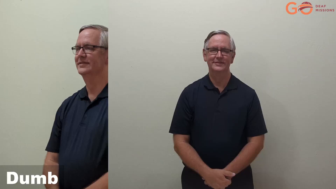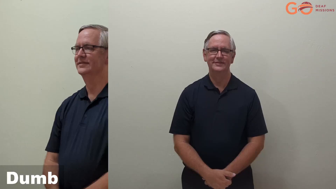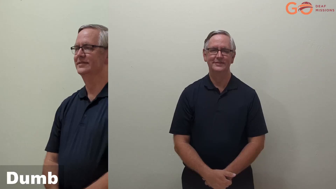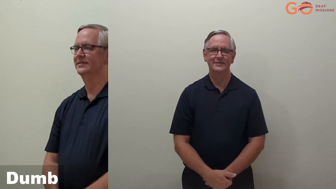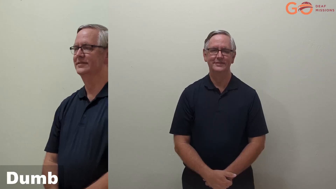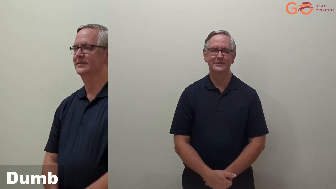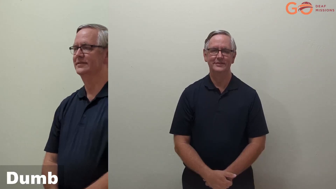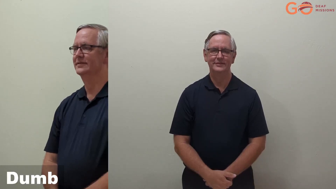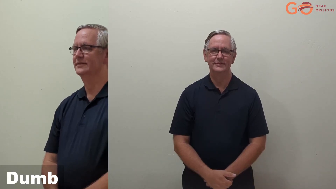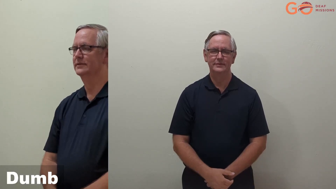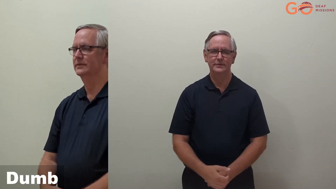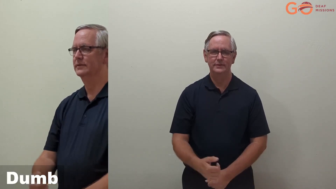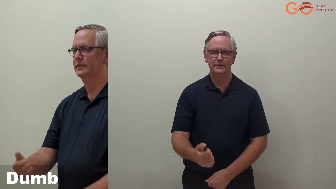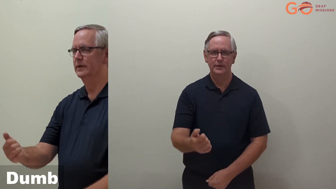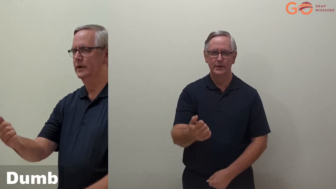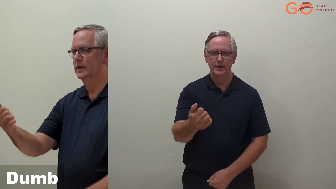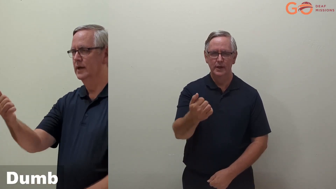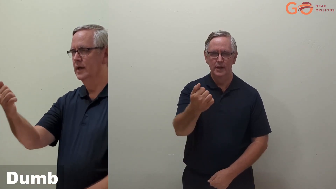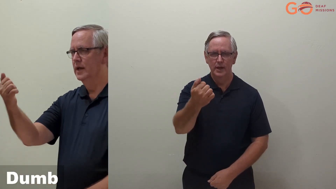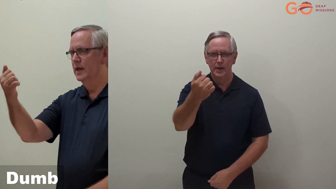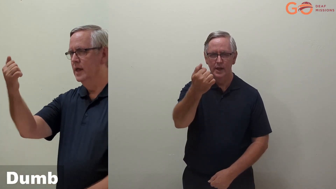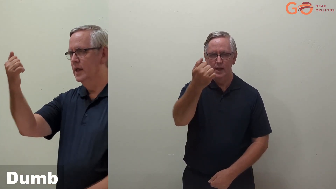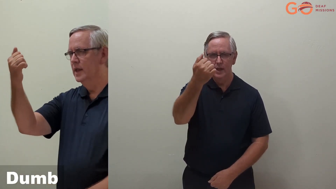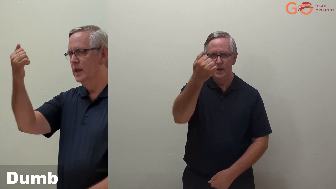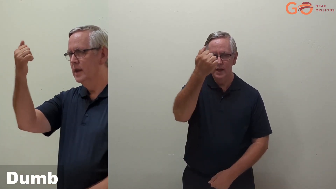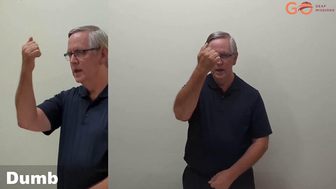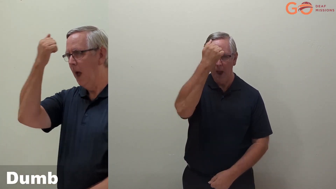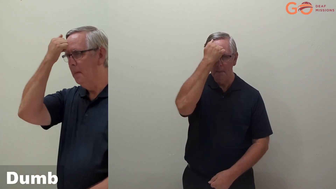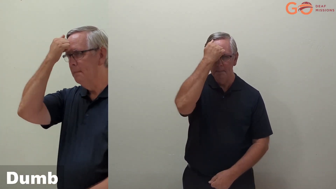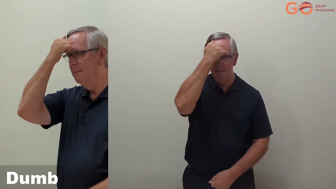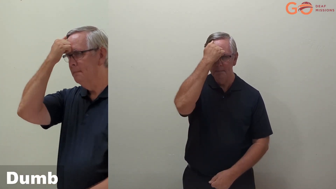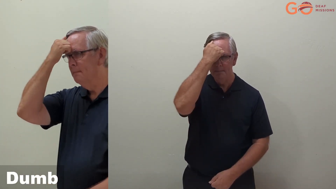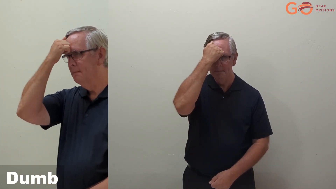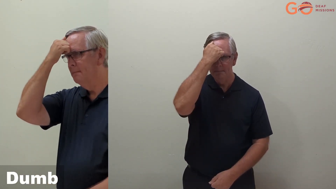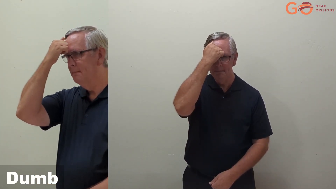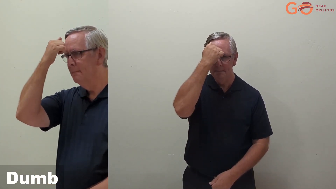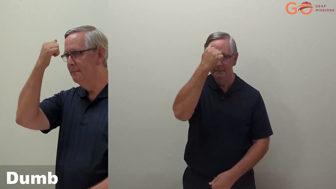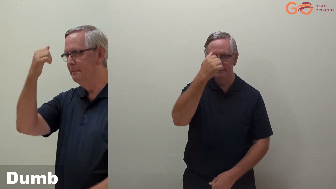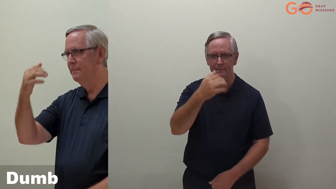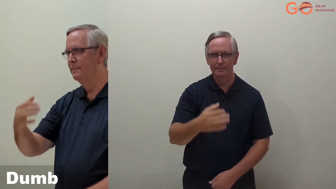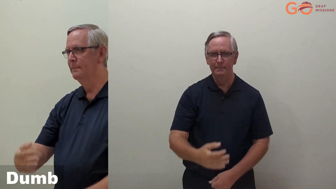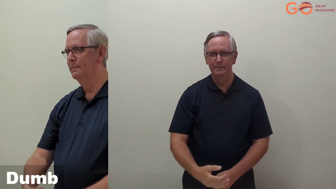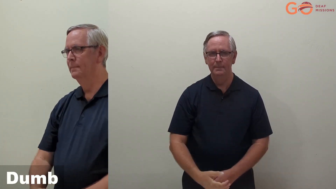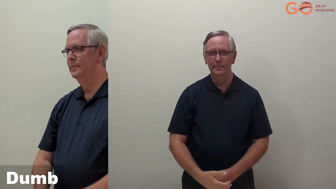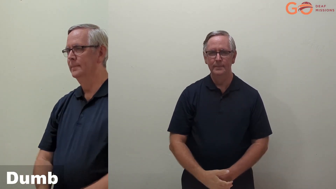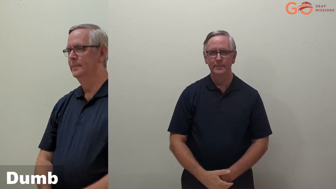Dumb